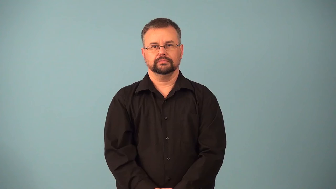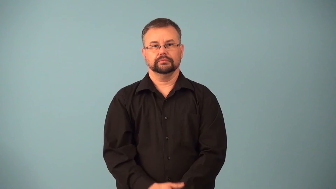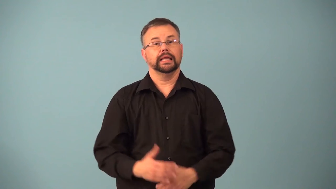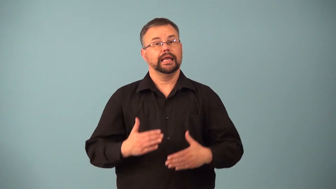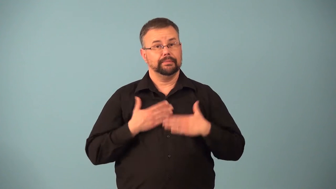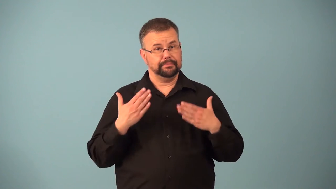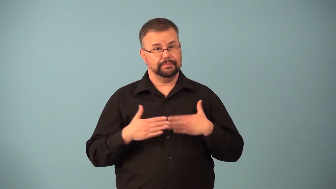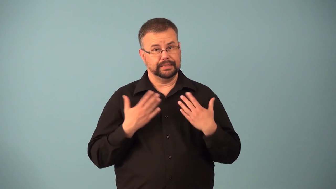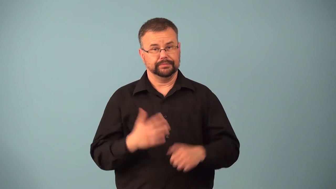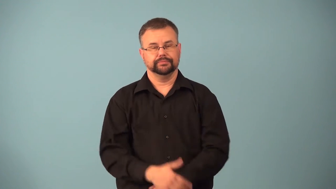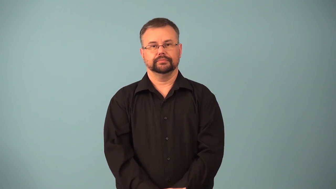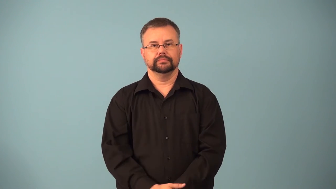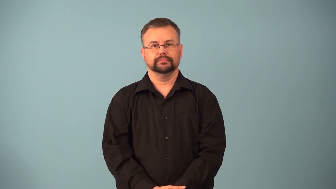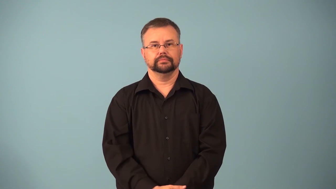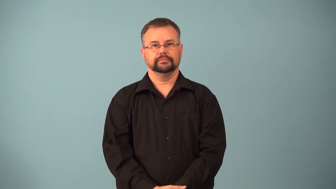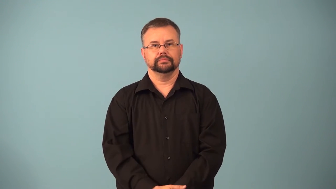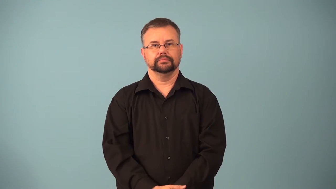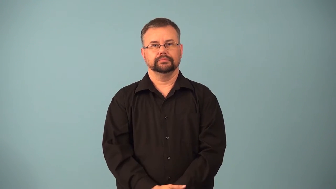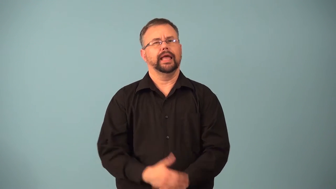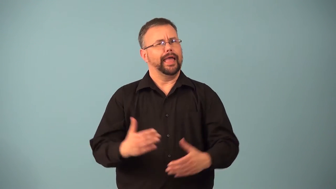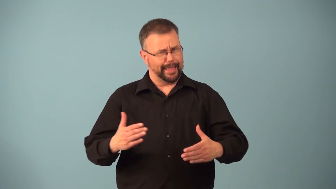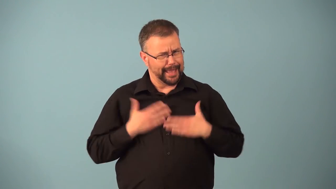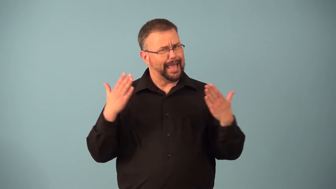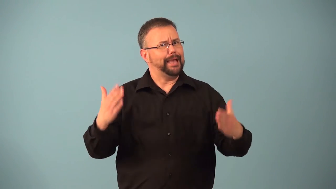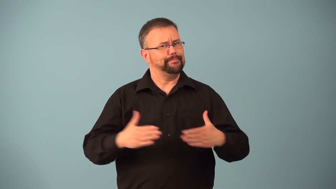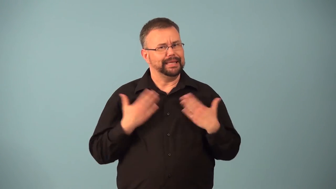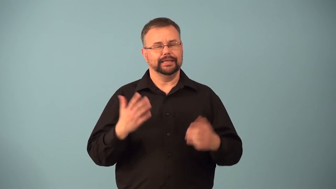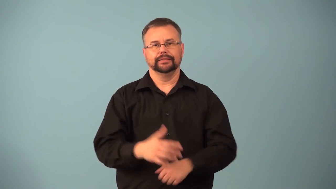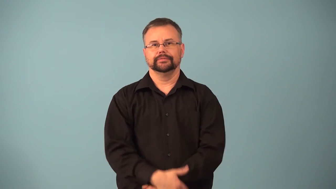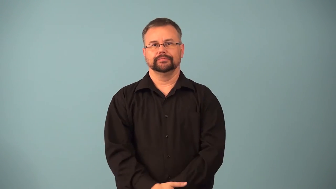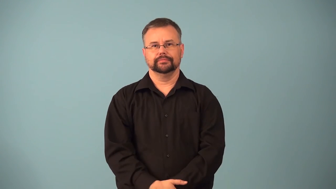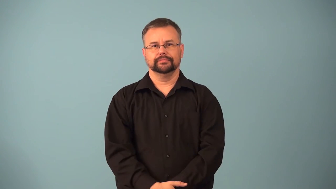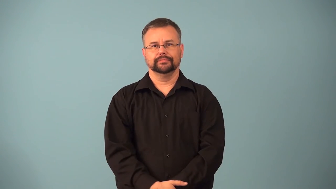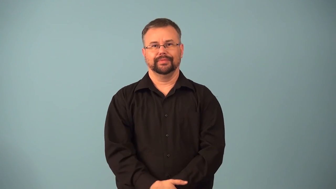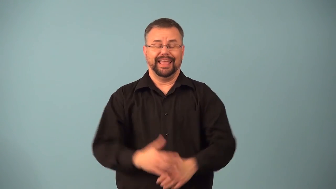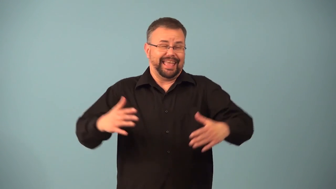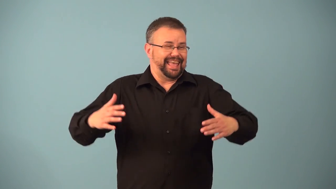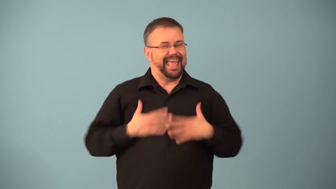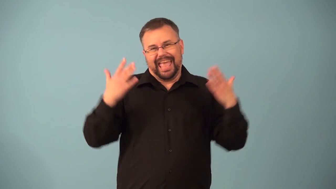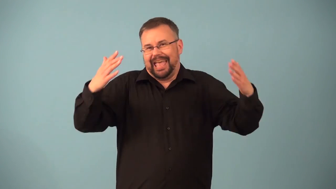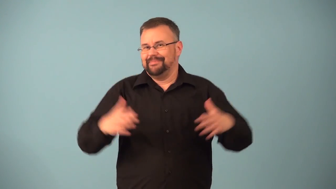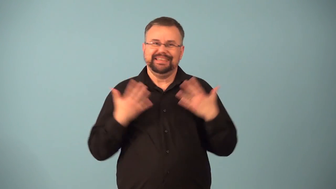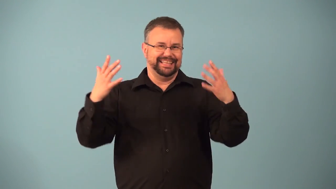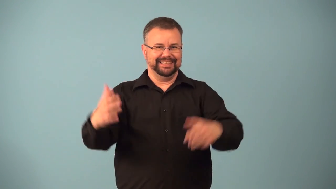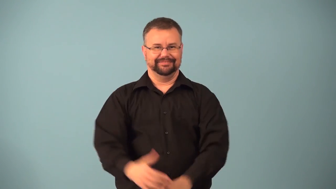happy,happier,happiest